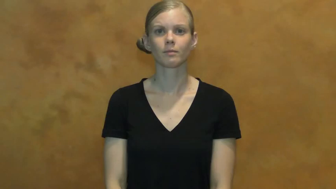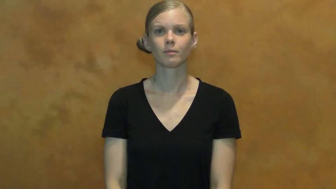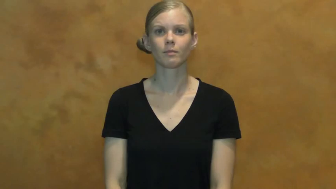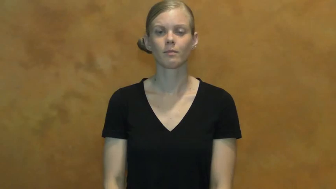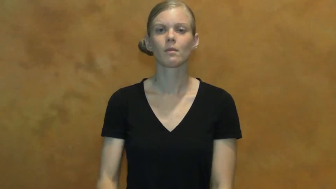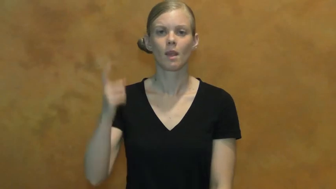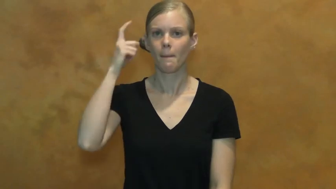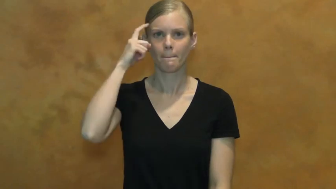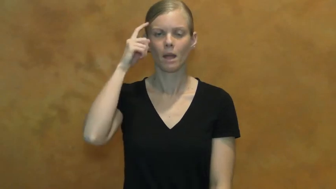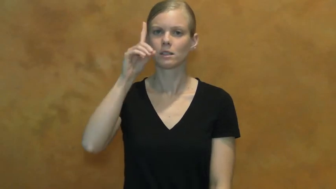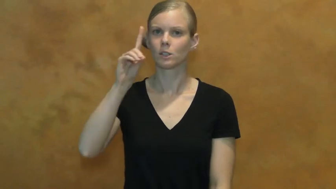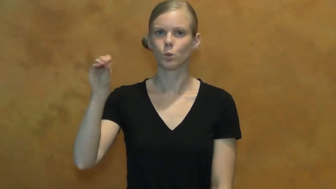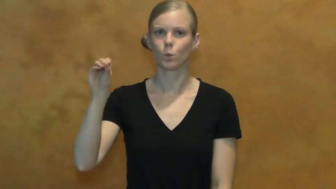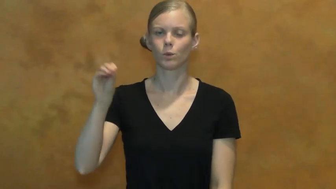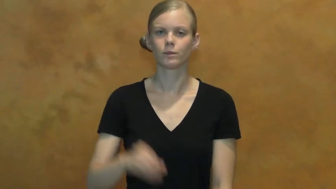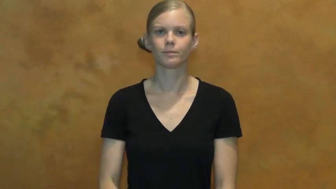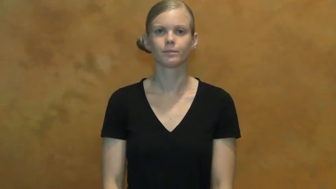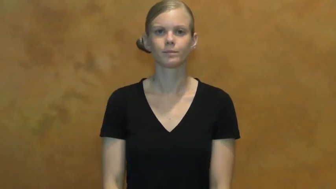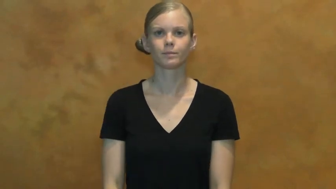mental disorder